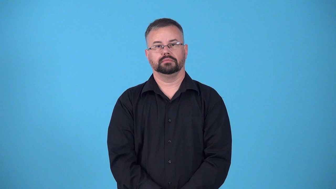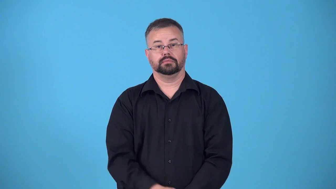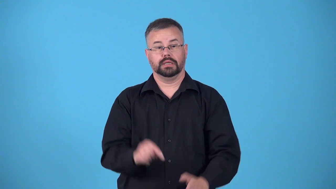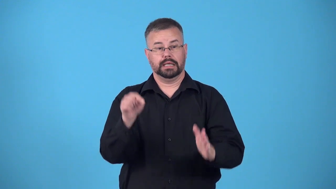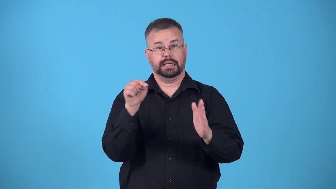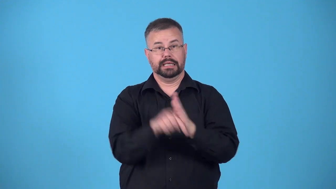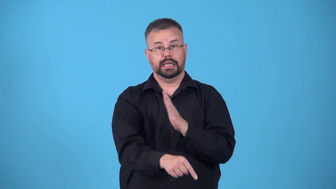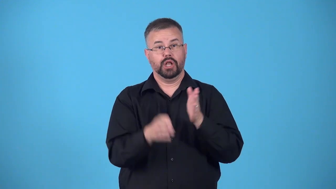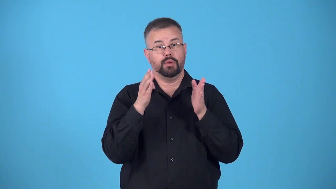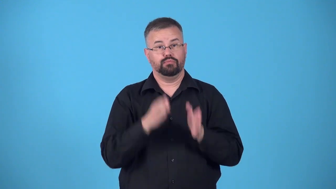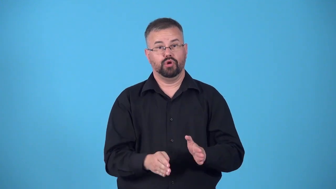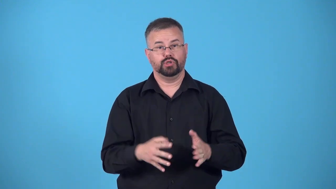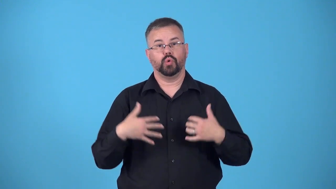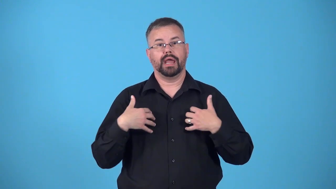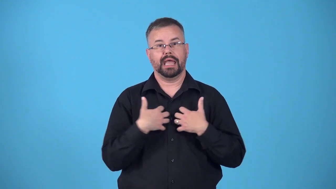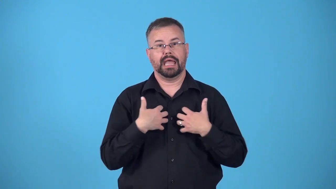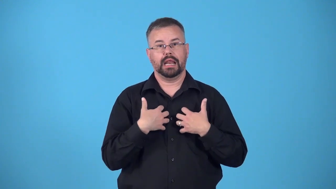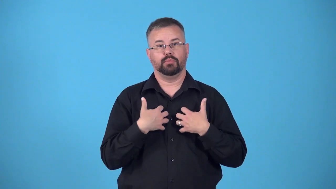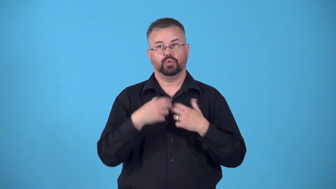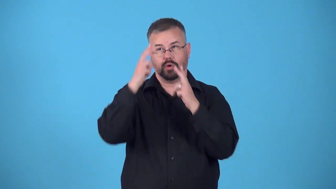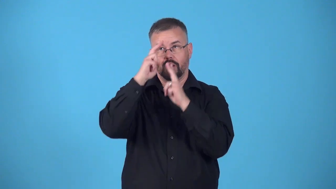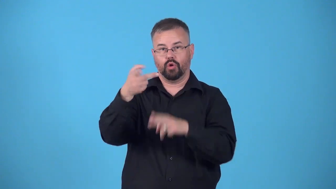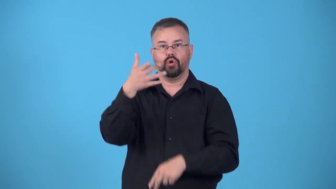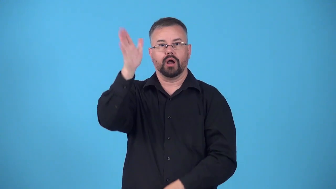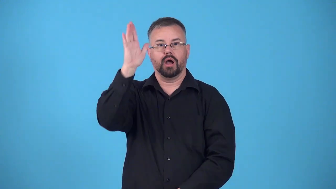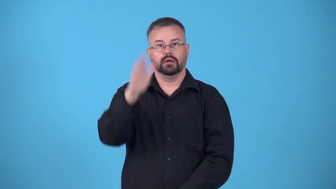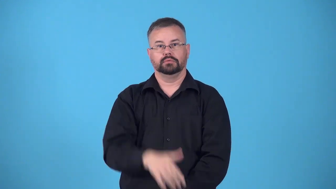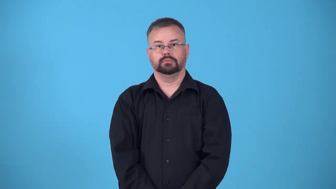sacrifice